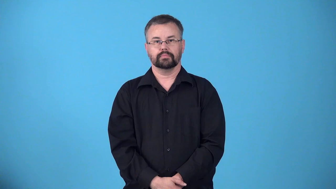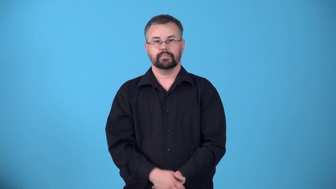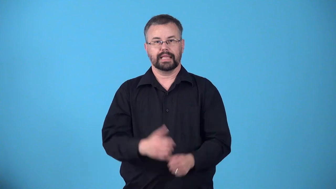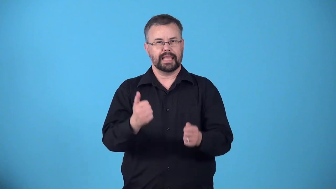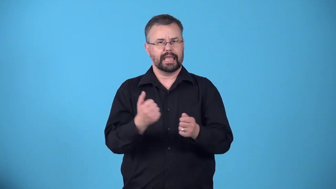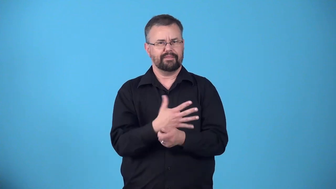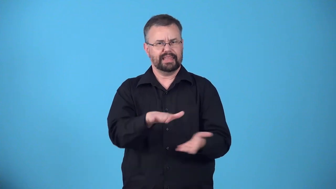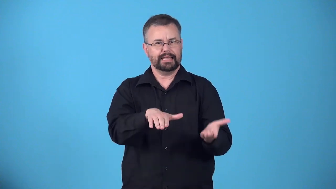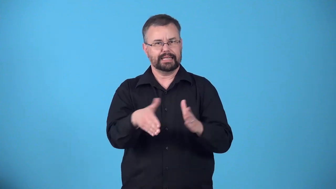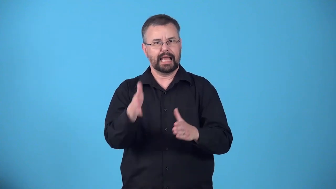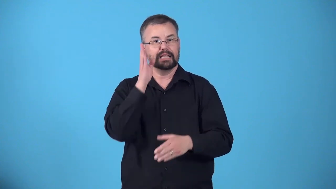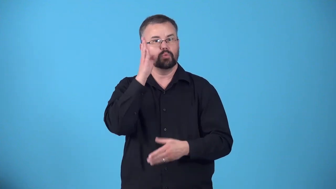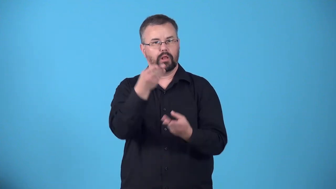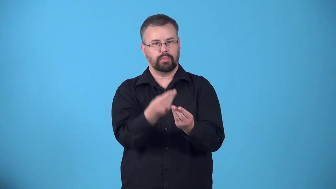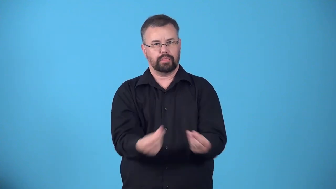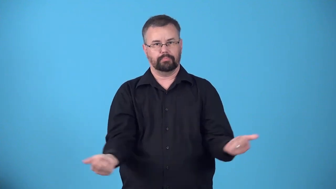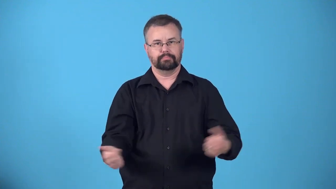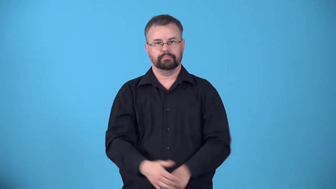ashes to ashes, dust to dust